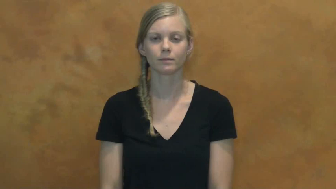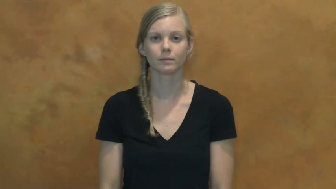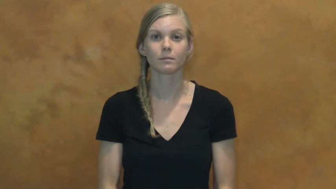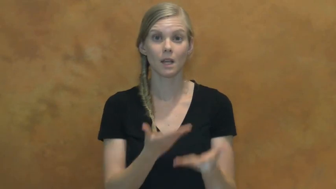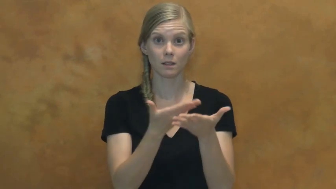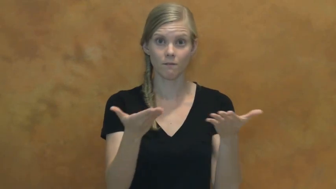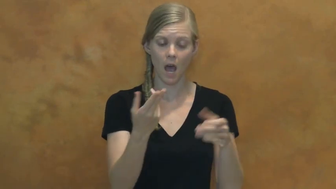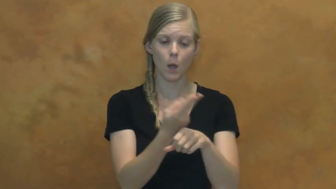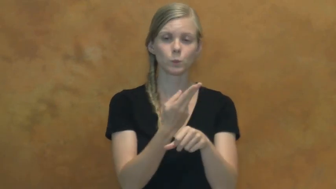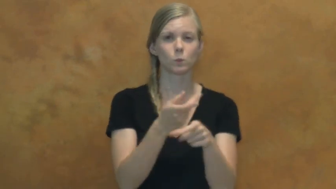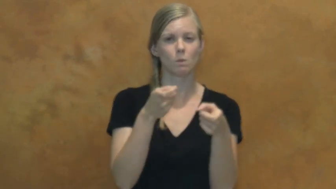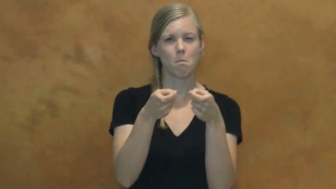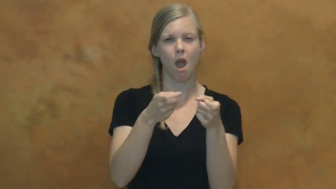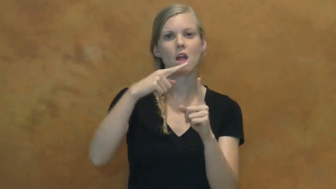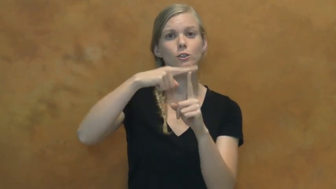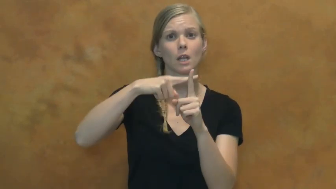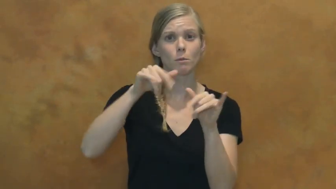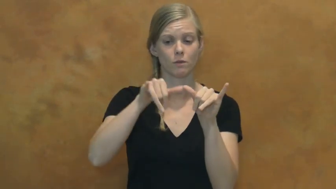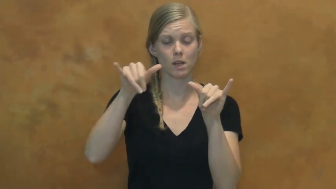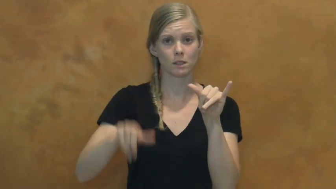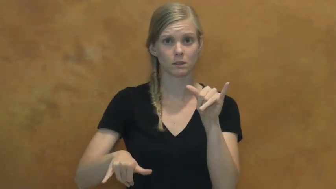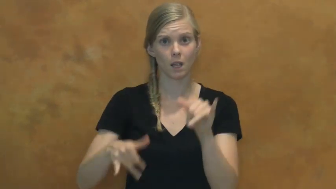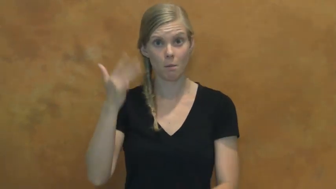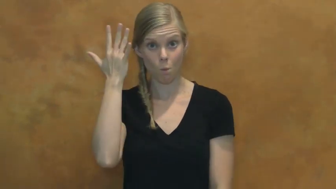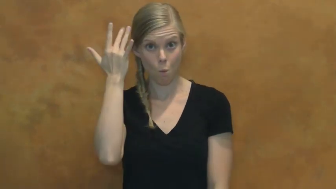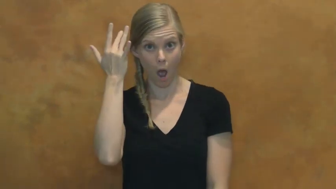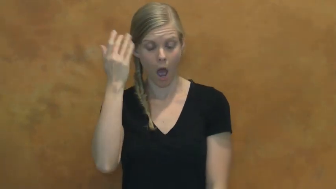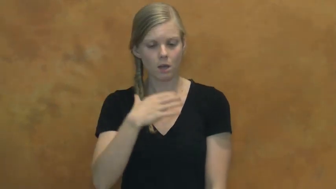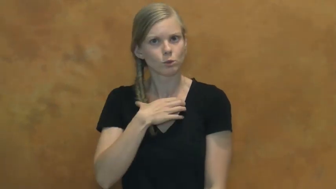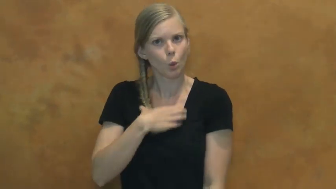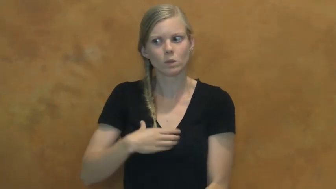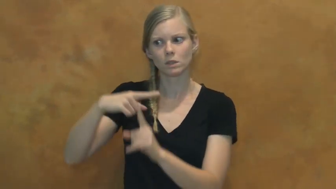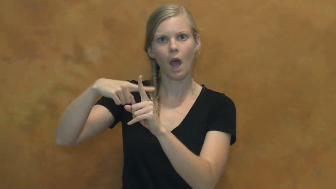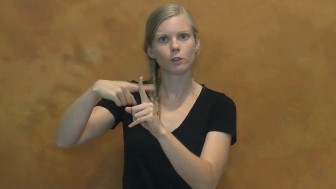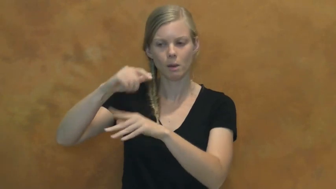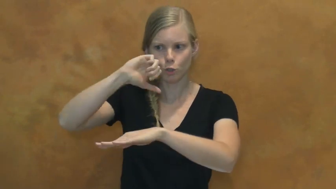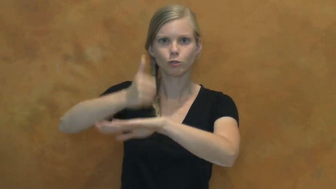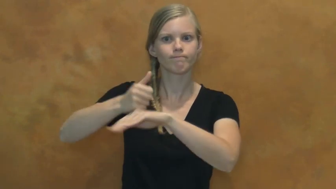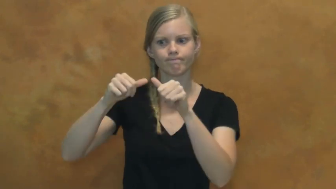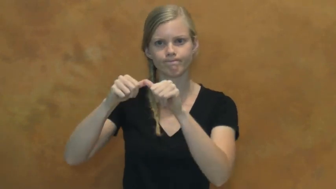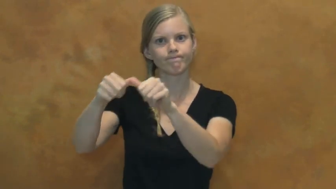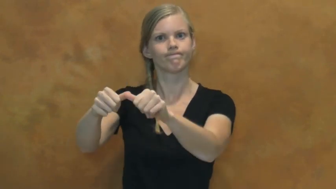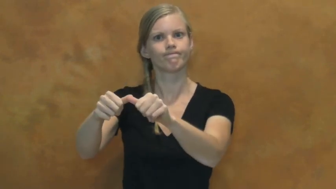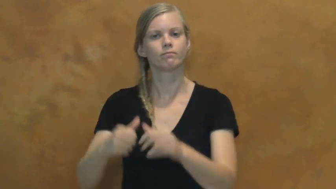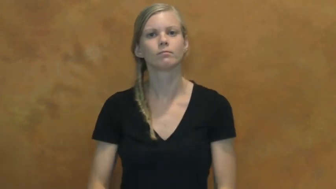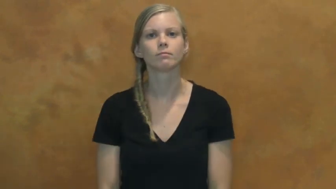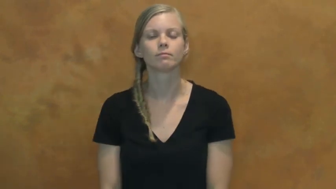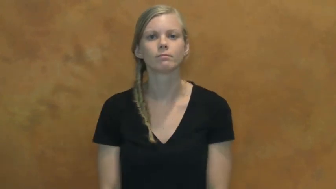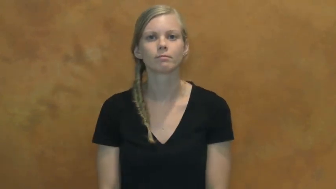thermostat